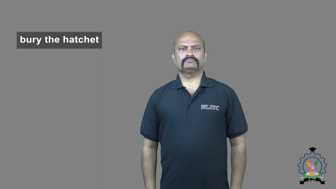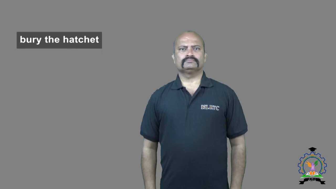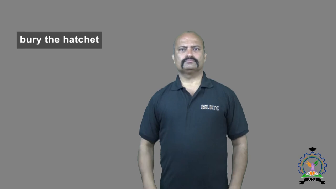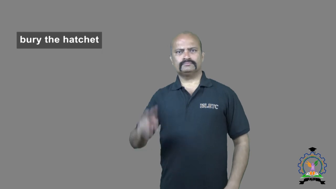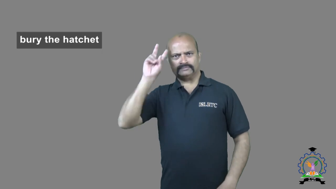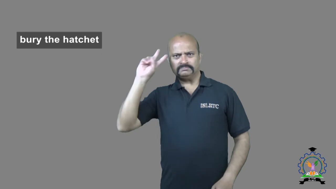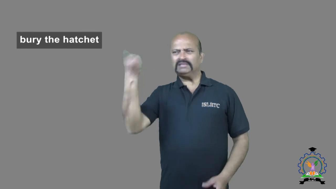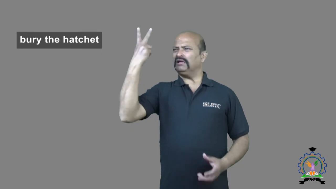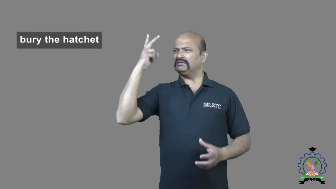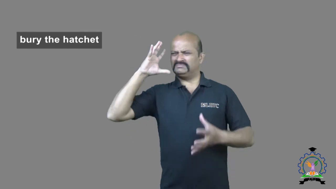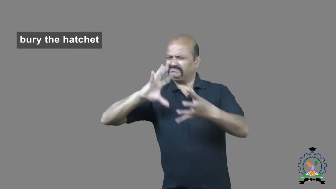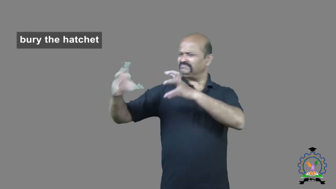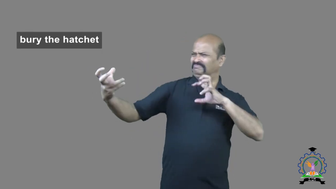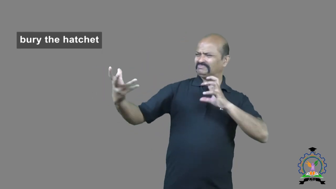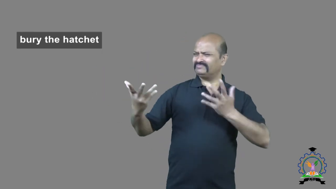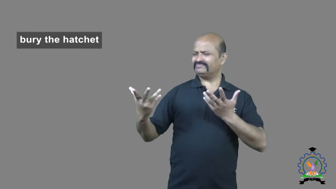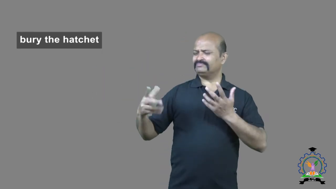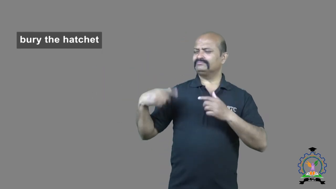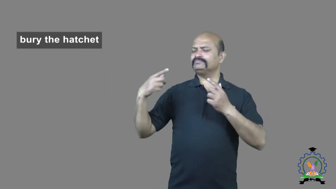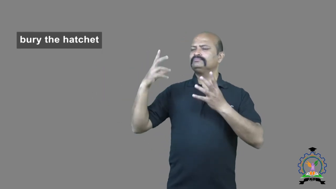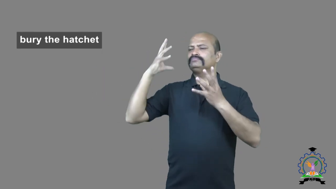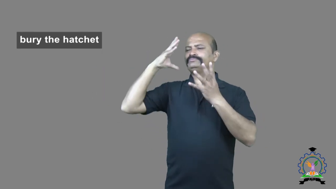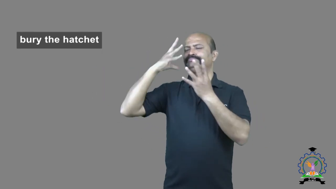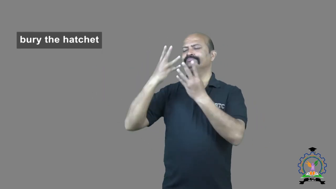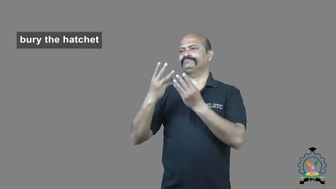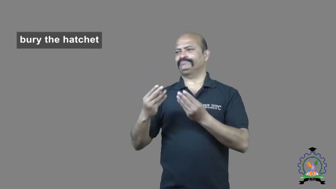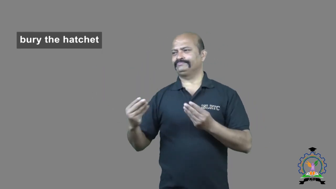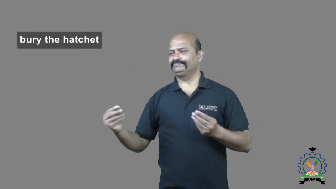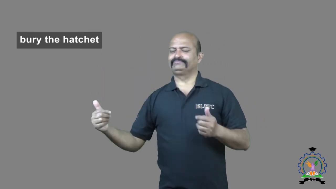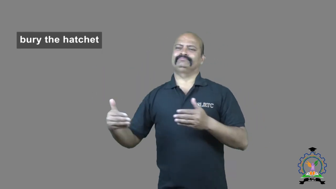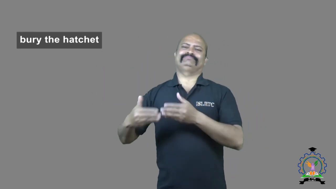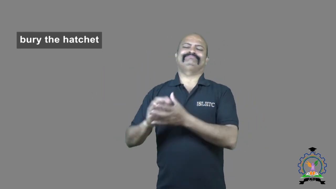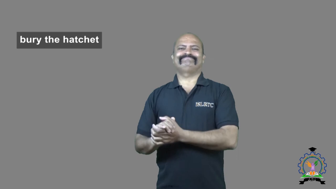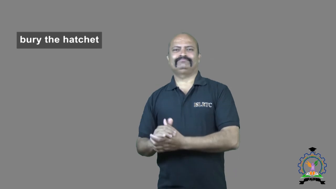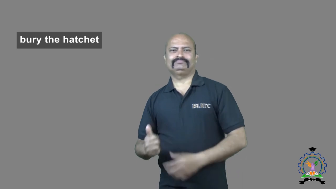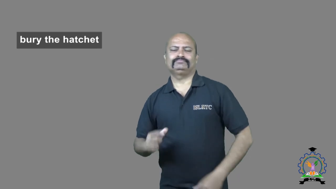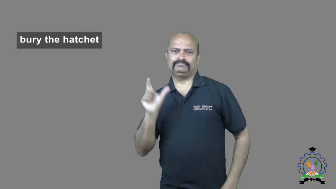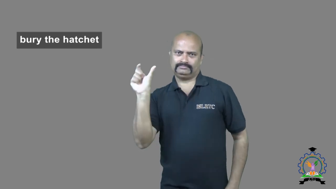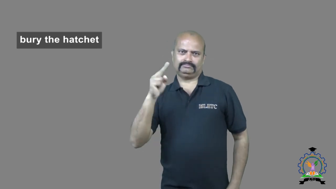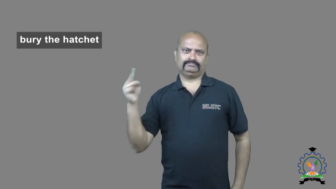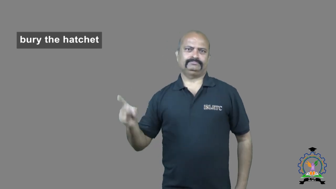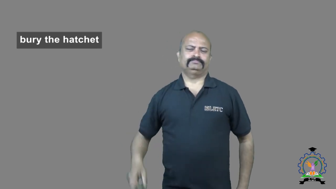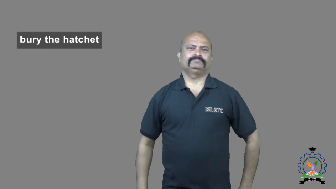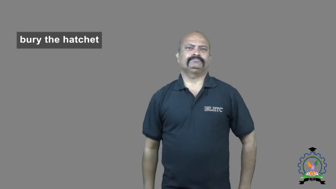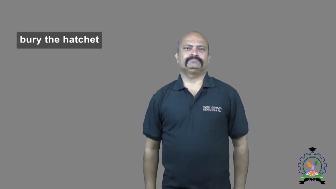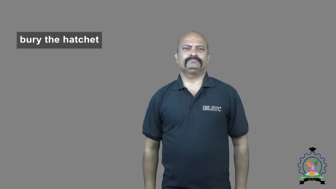bury the hatchet